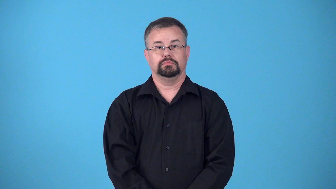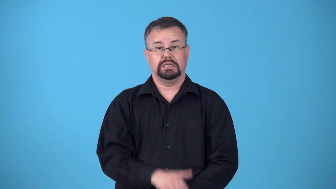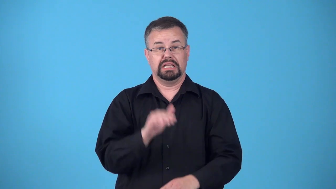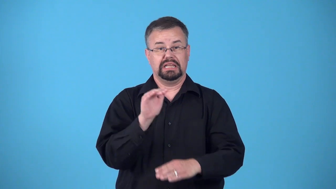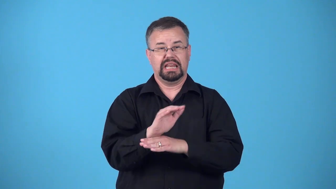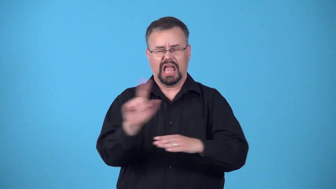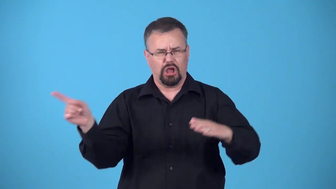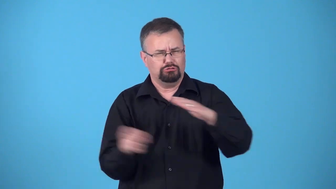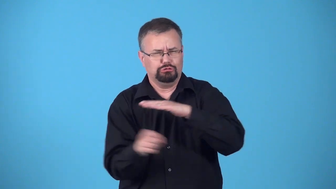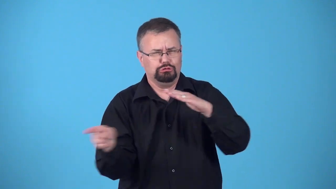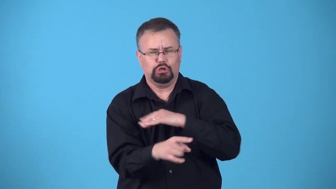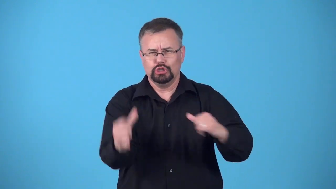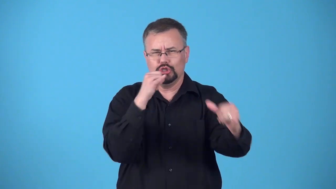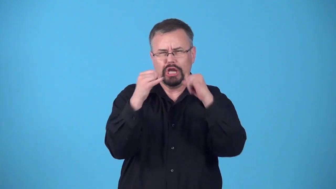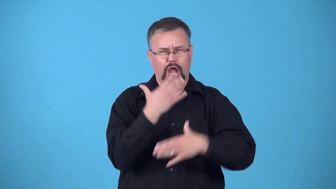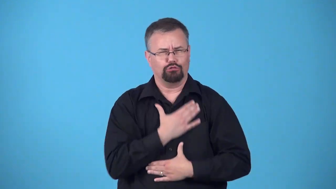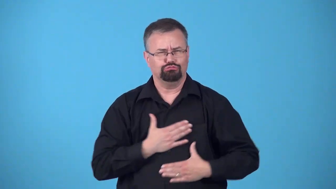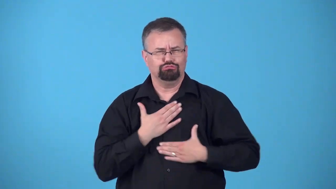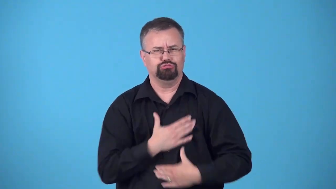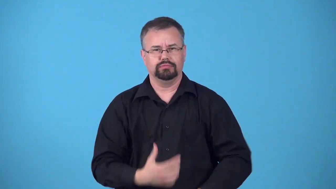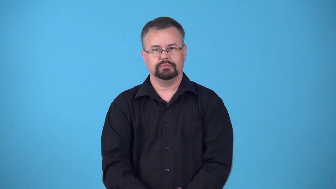paint the town red